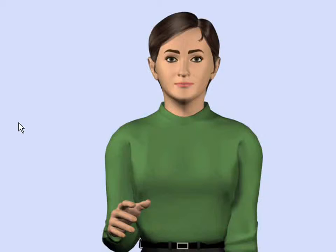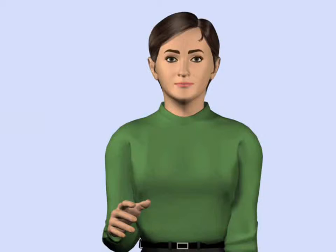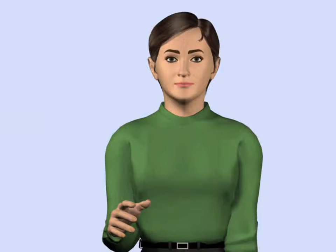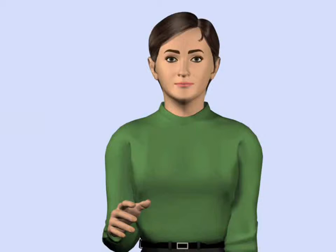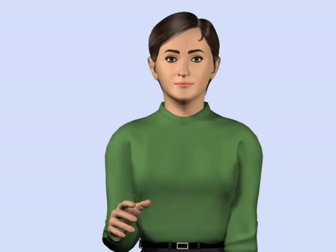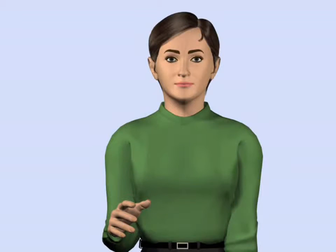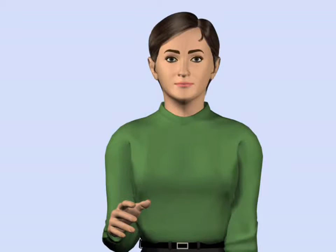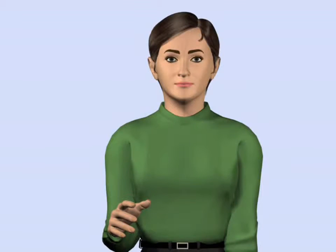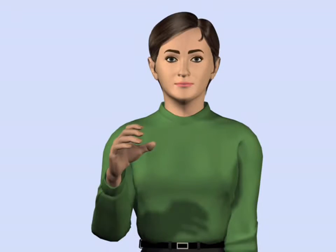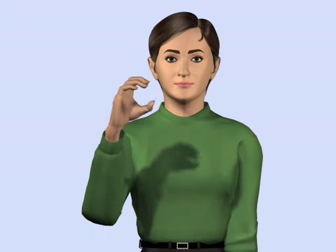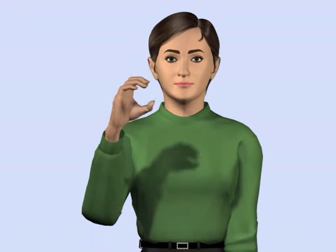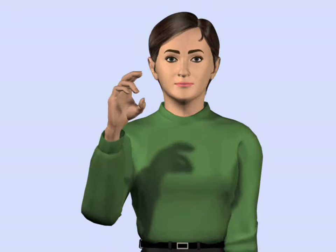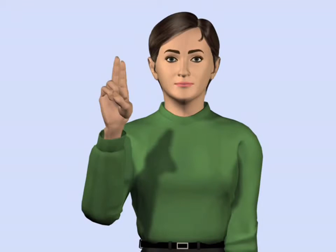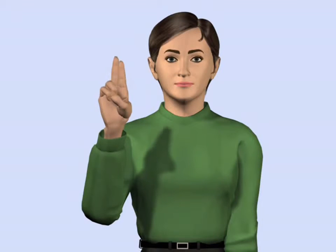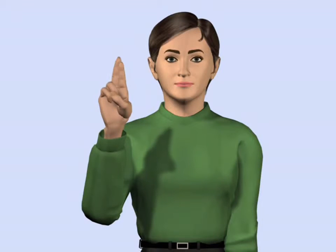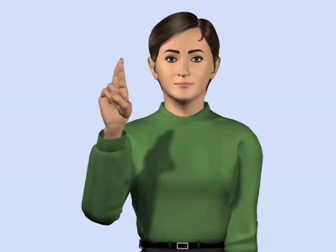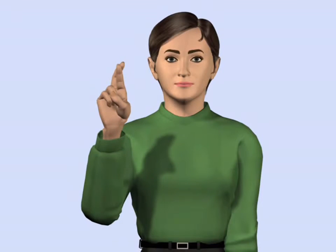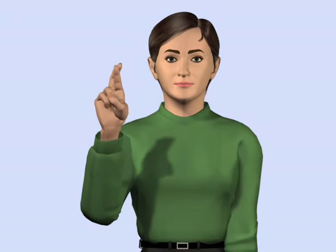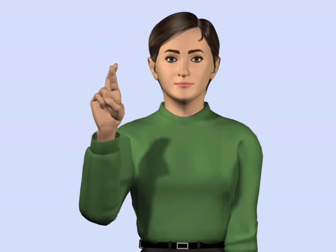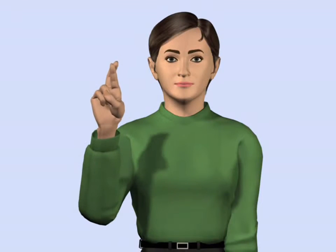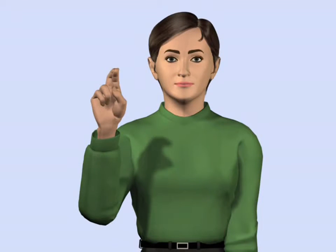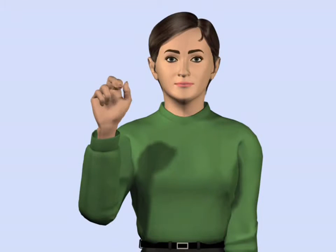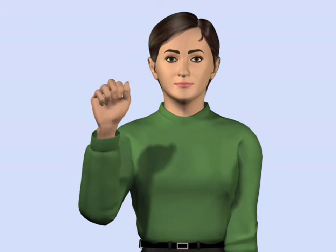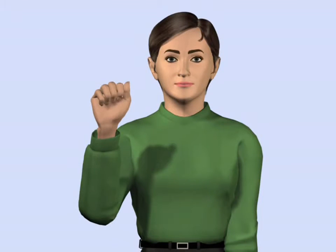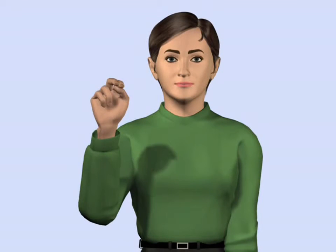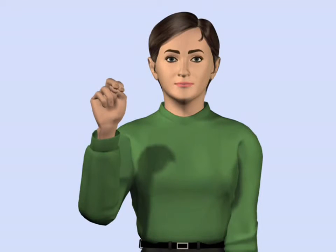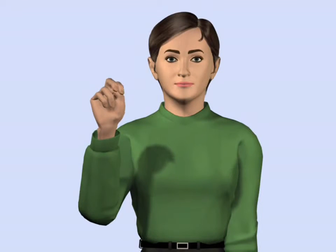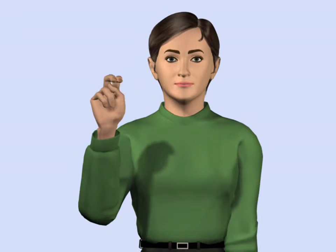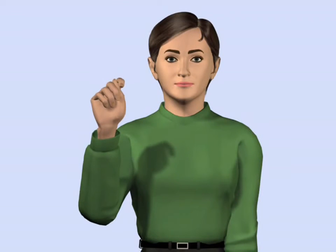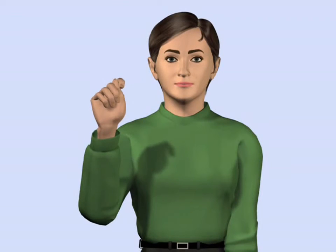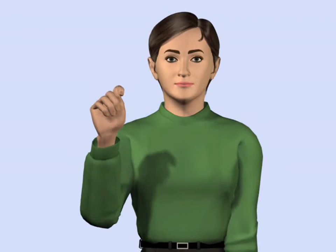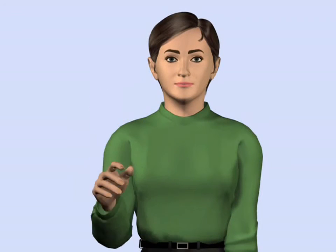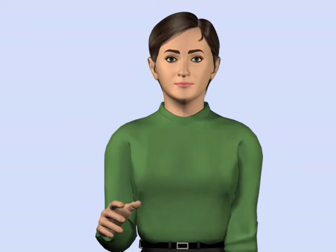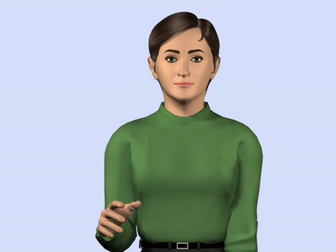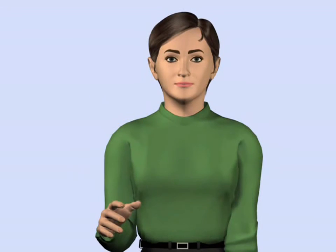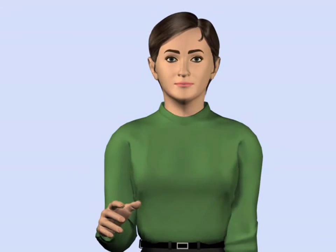currant